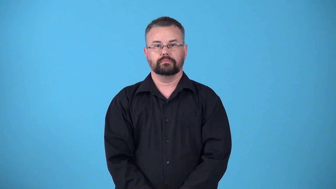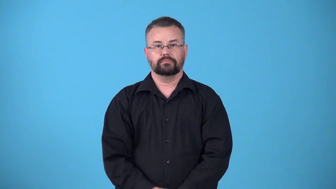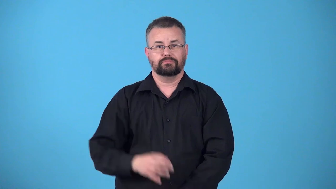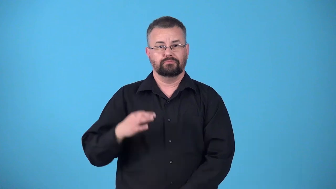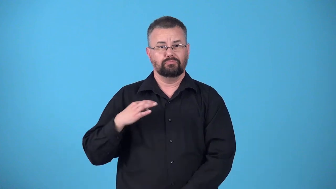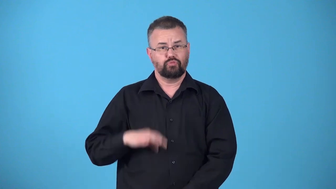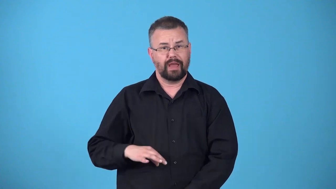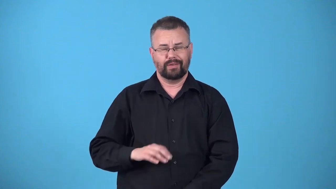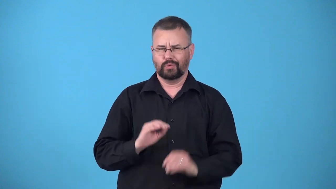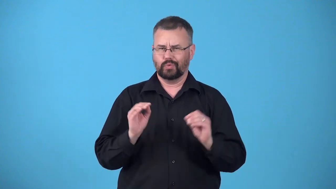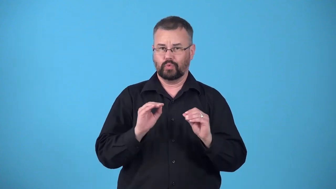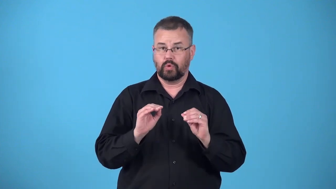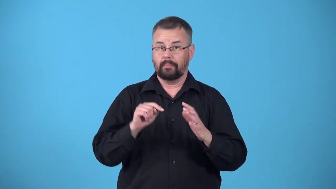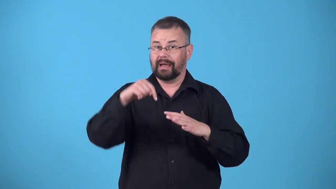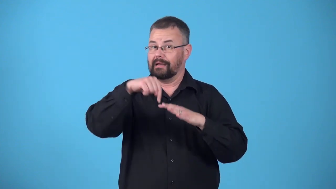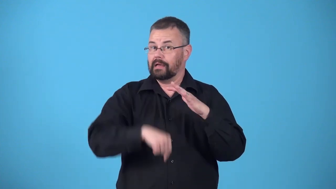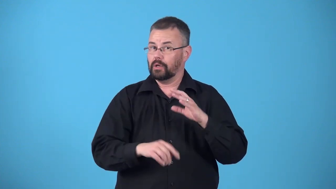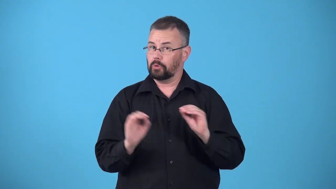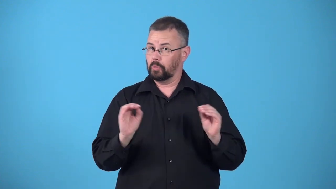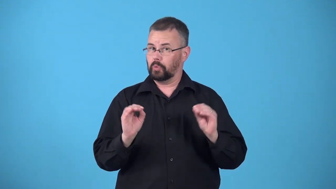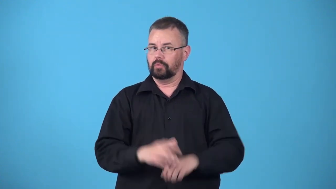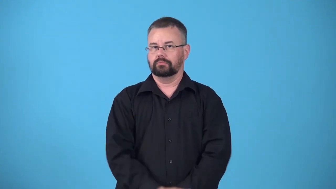break even